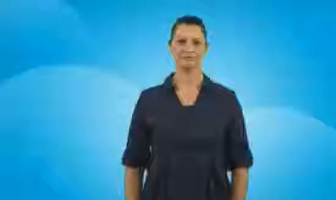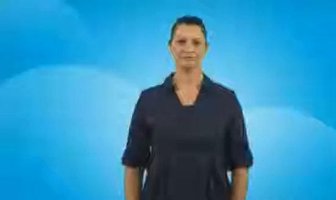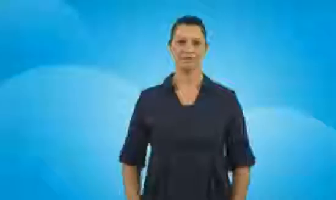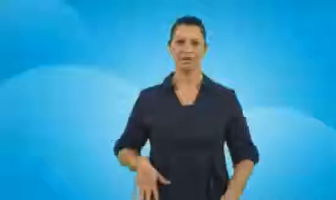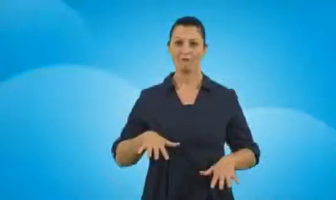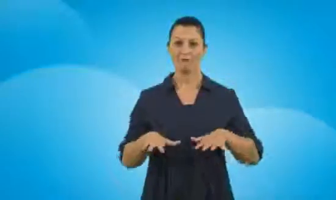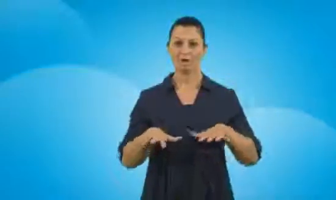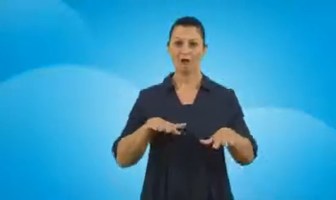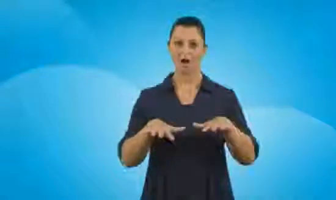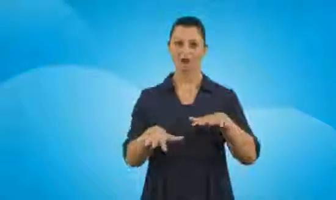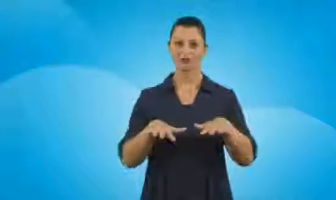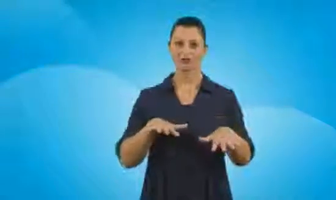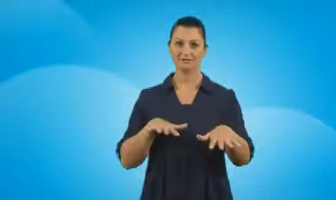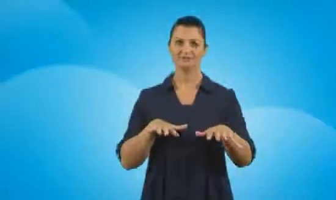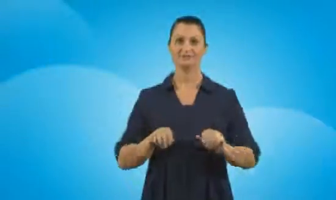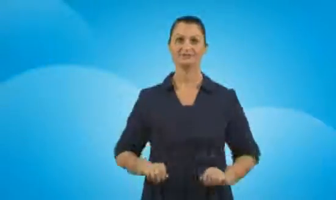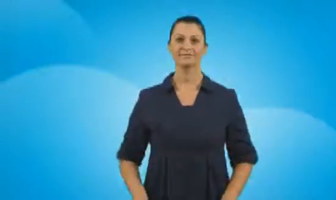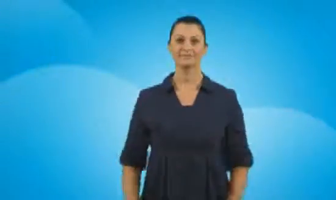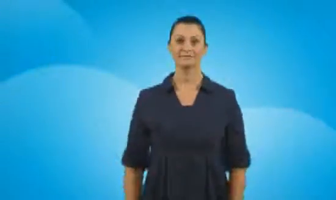Busy